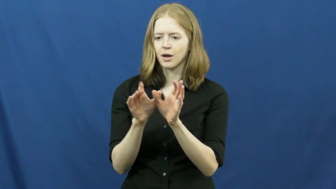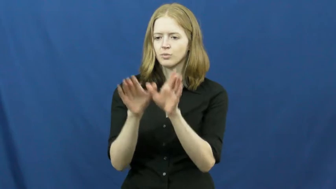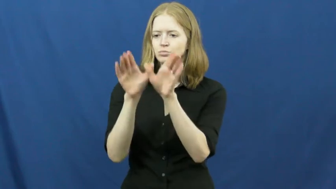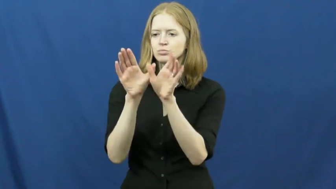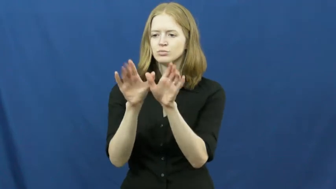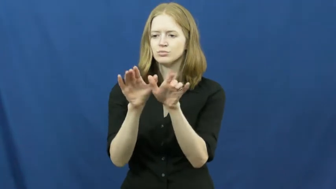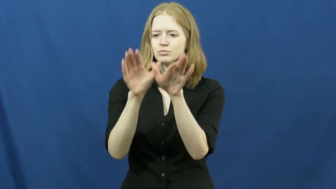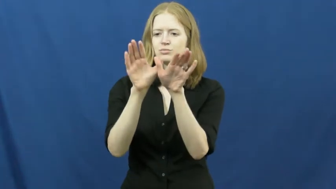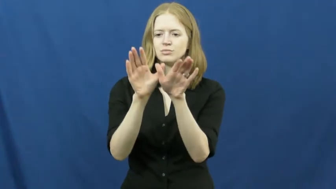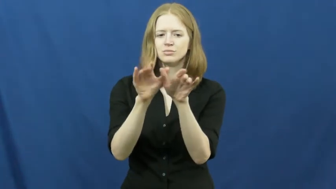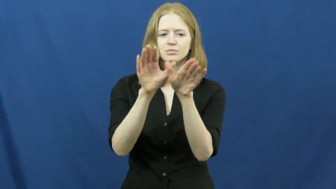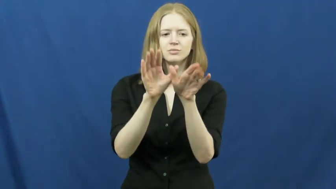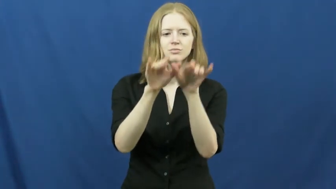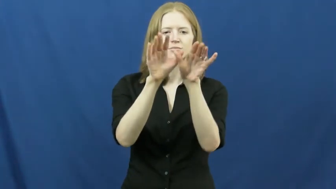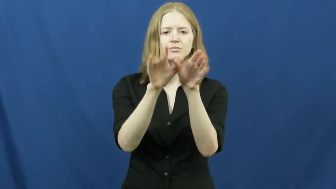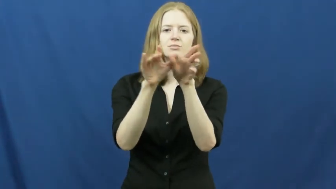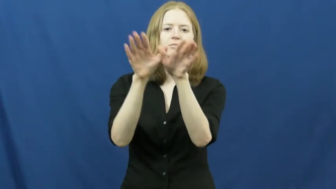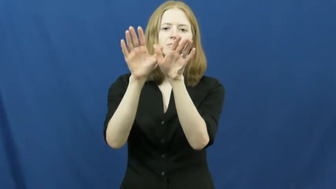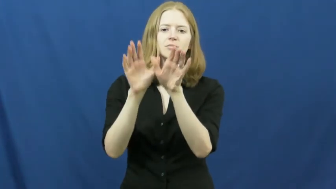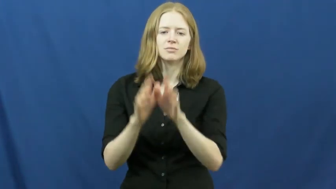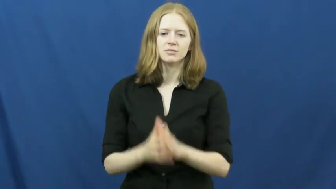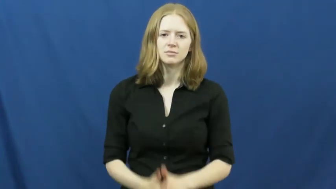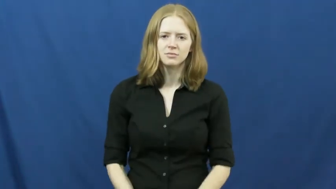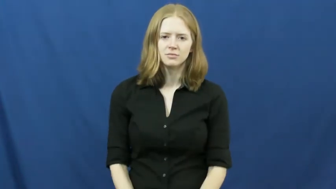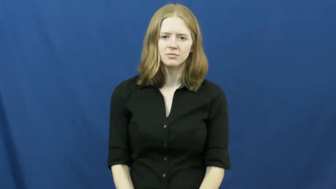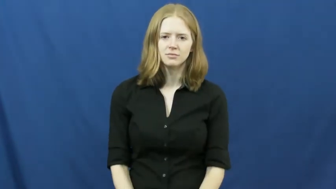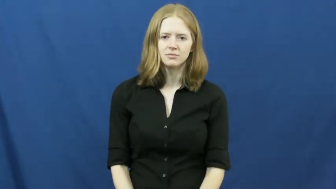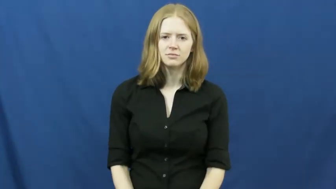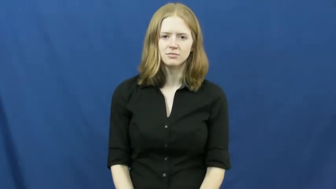ray,stingray